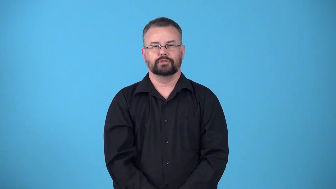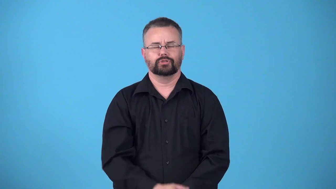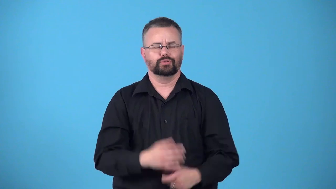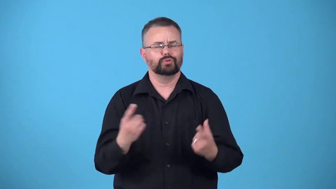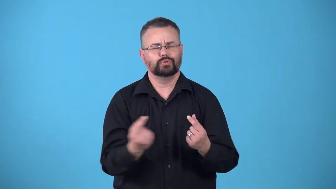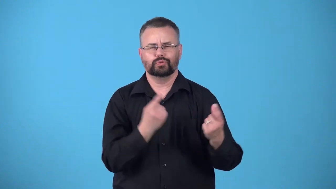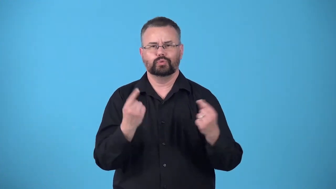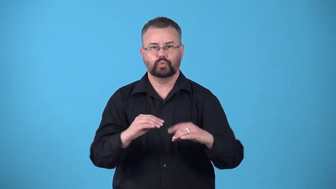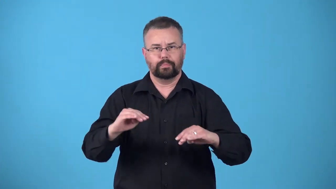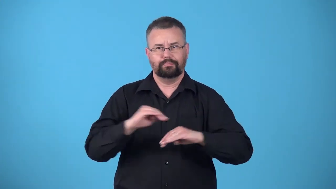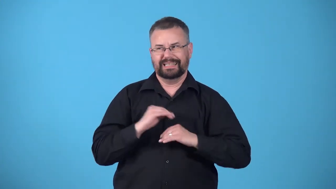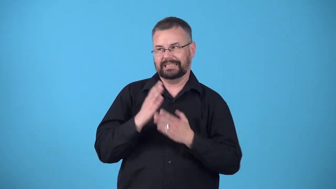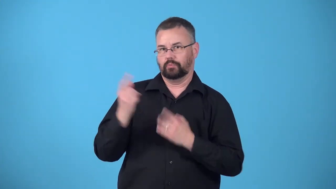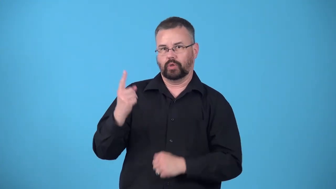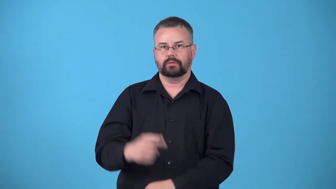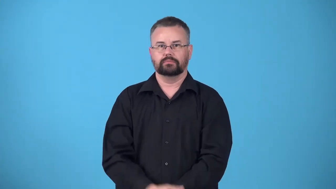brownie point